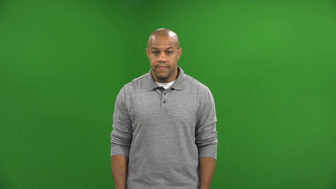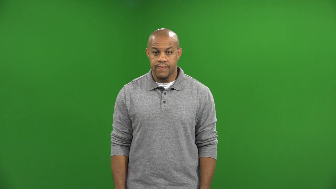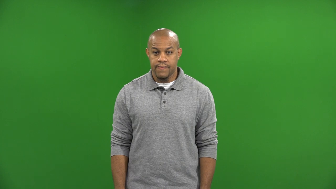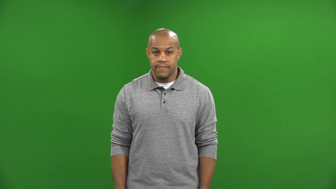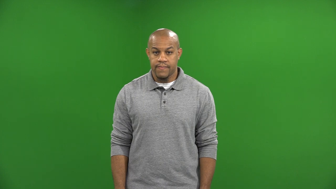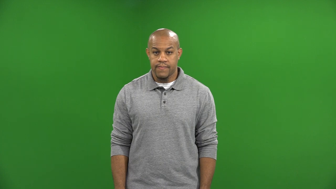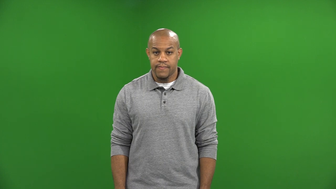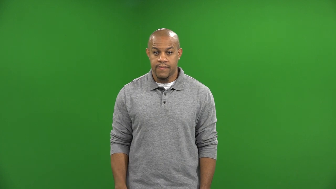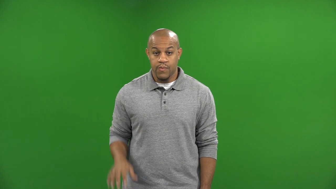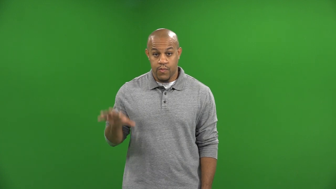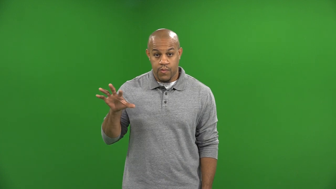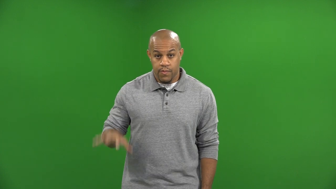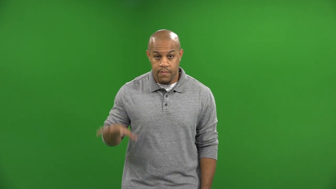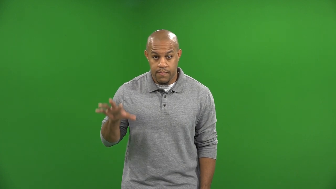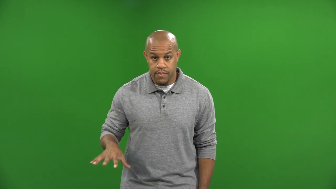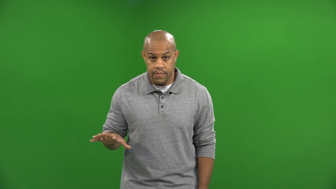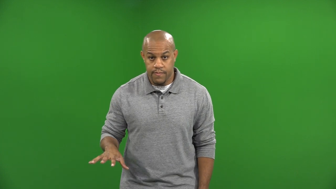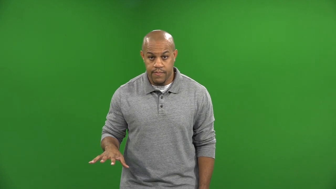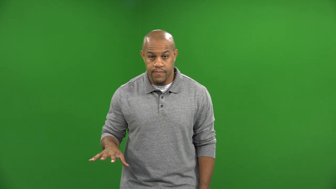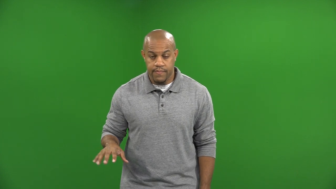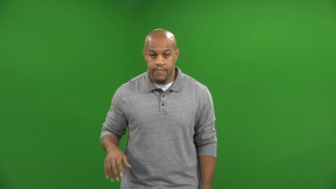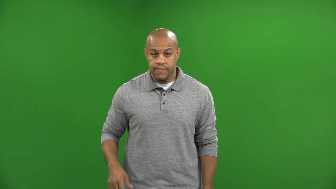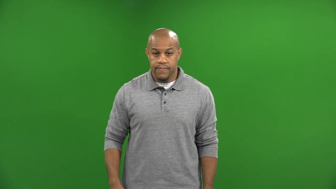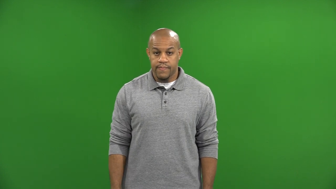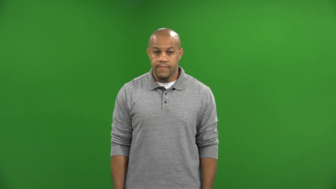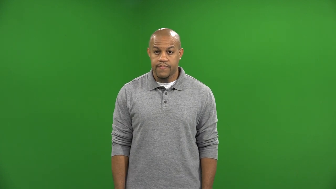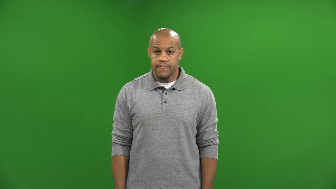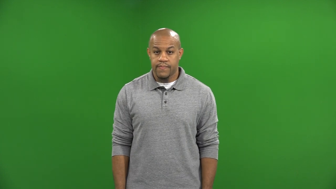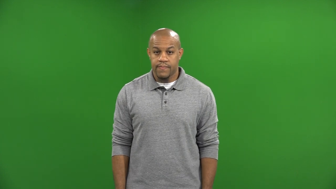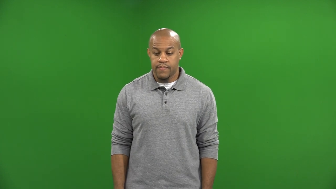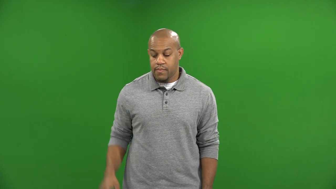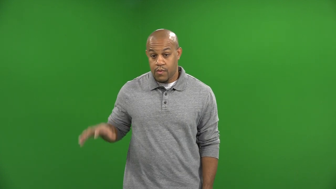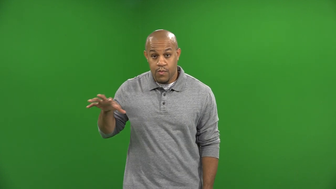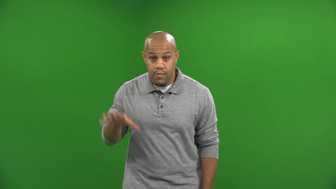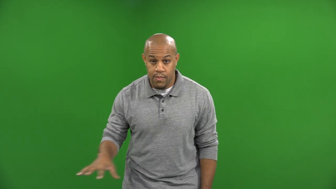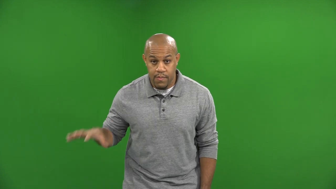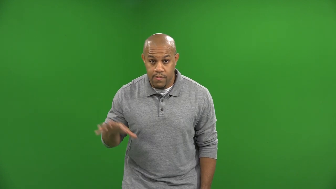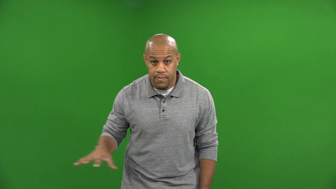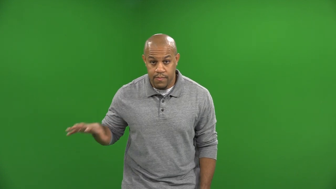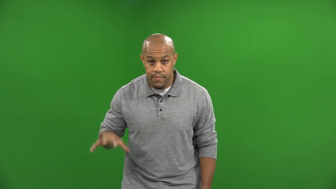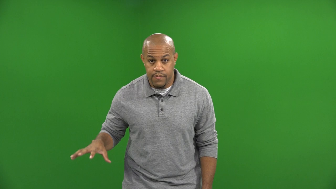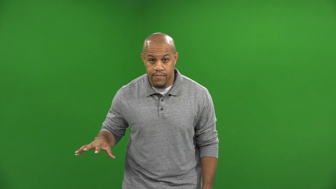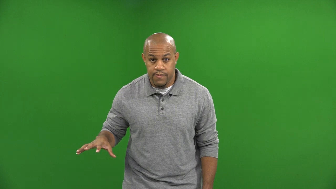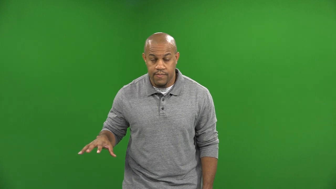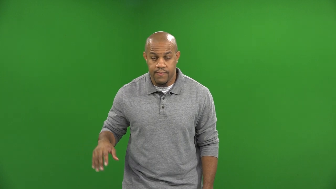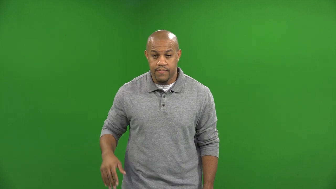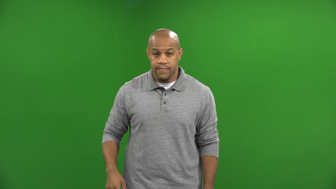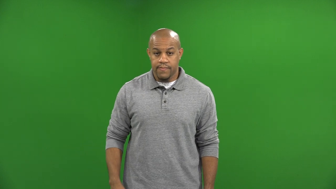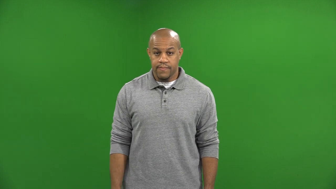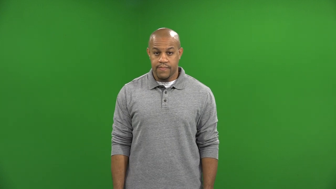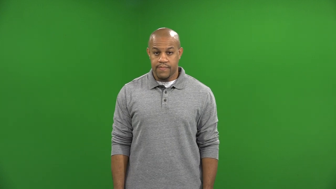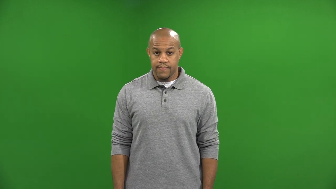Dribble